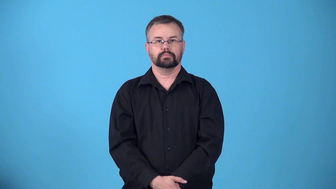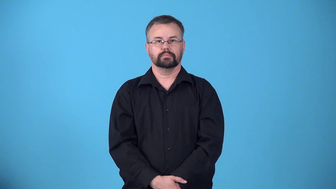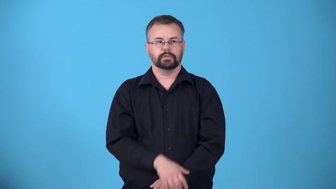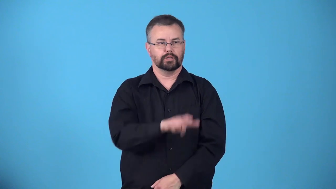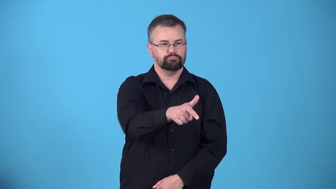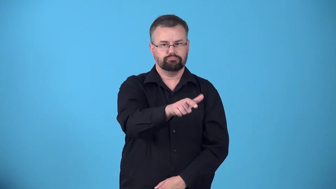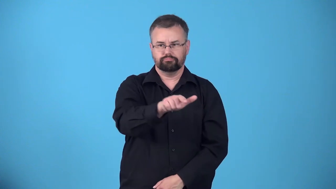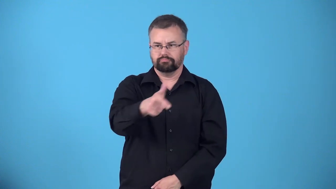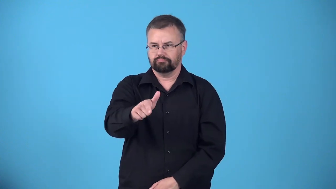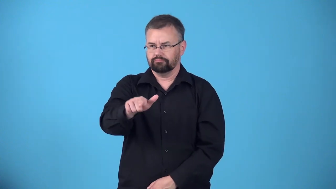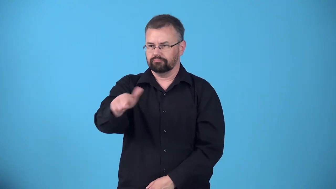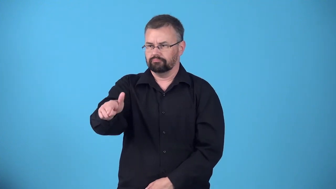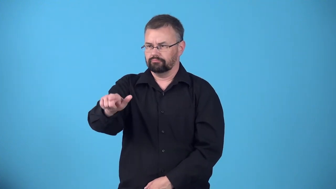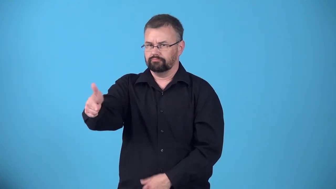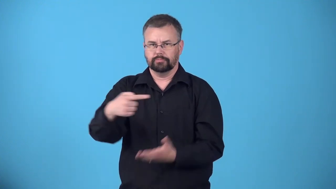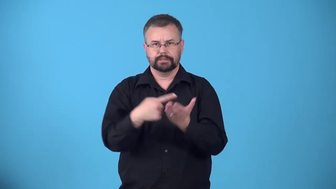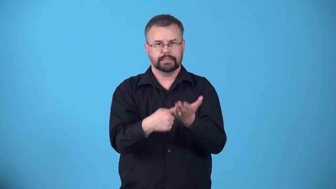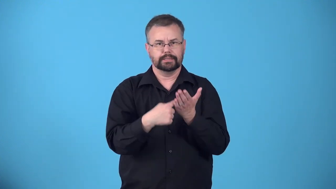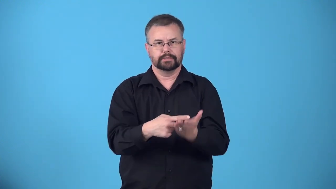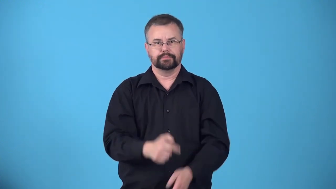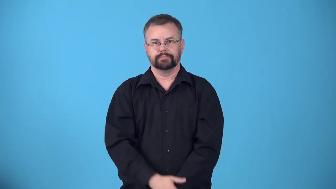around the horn